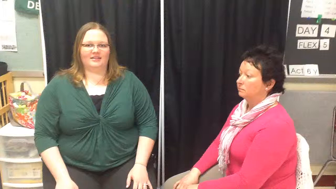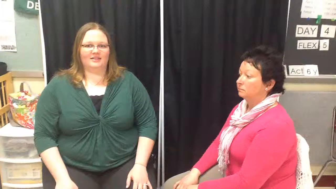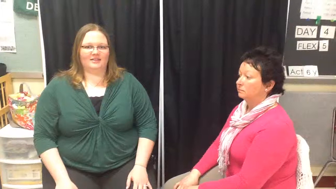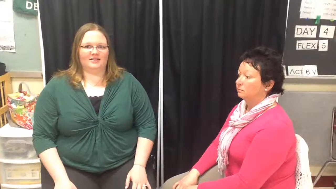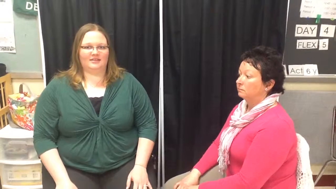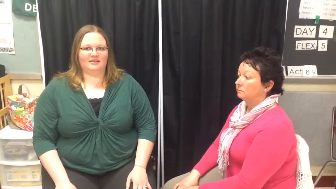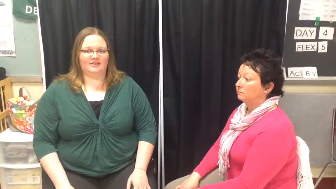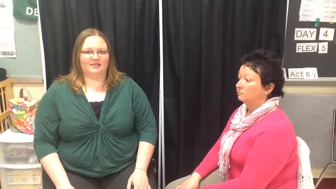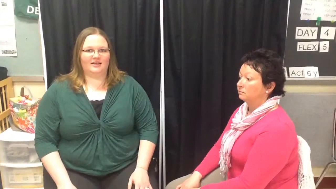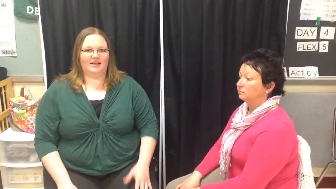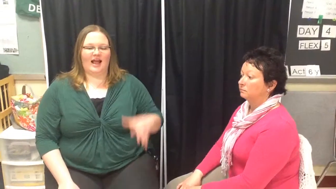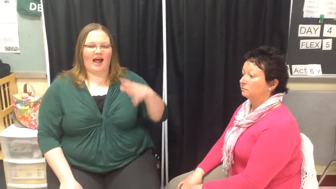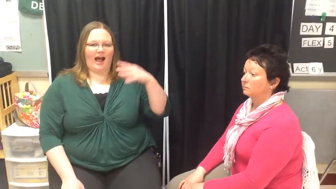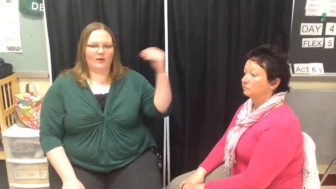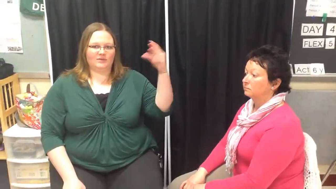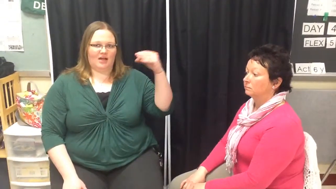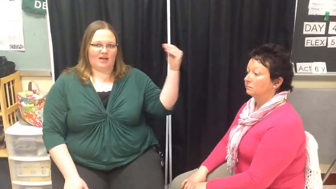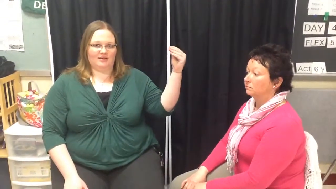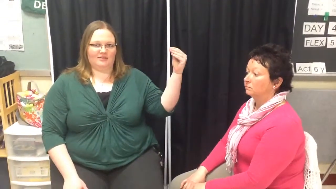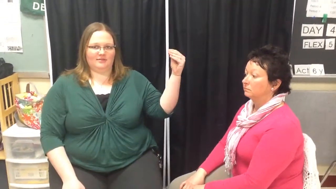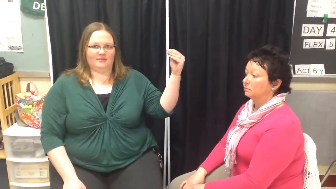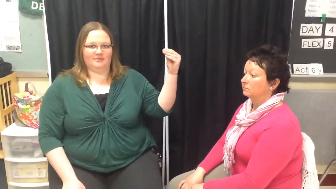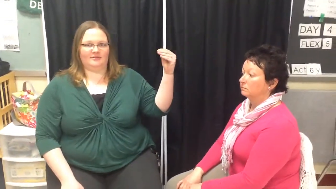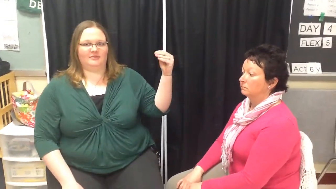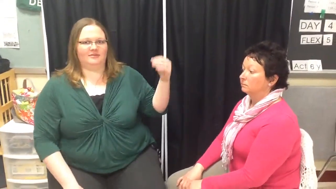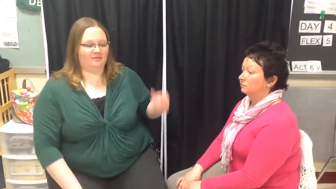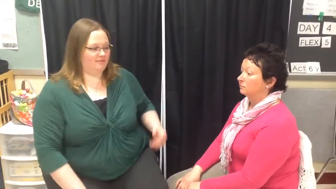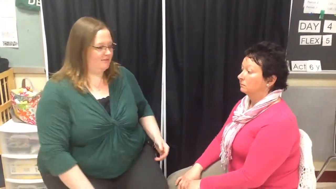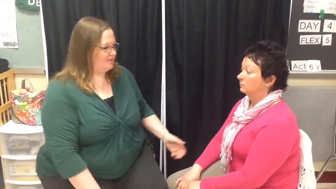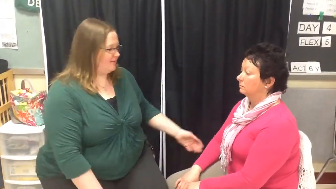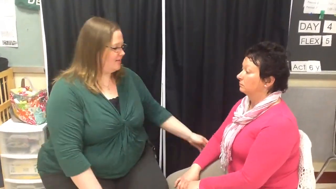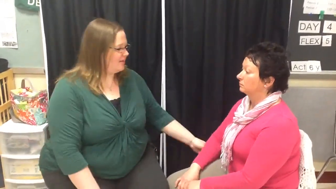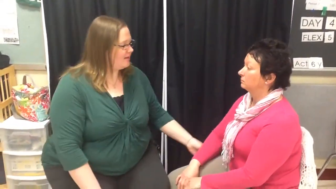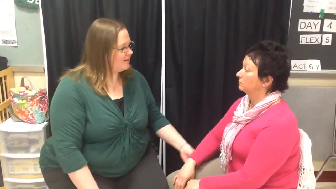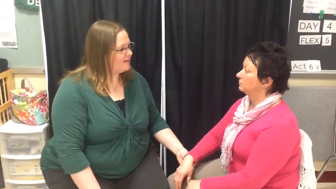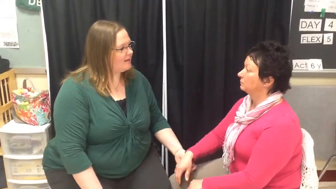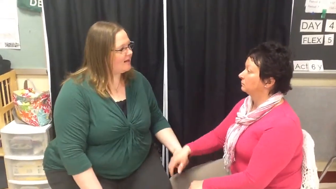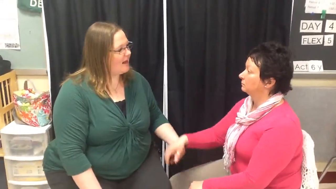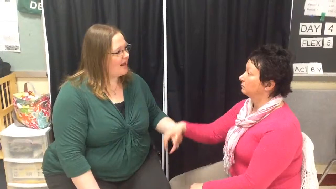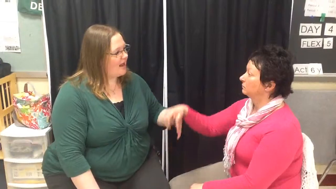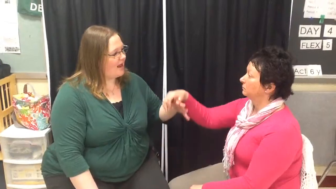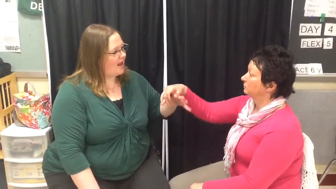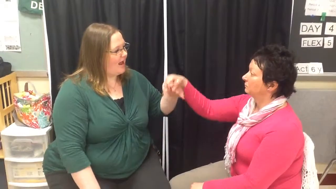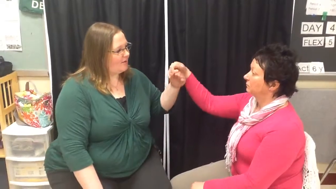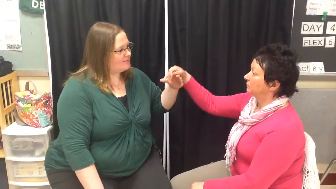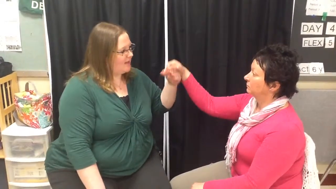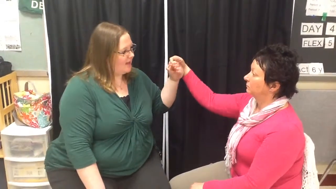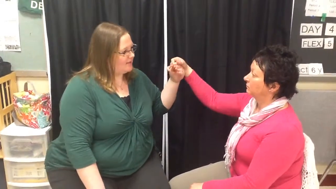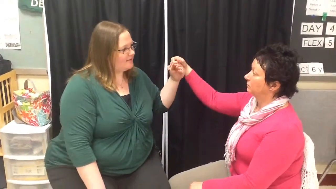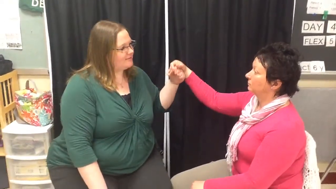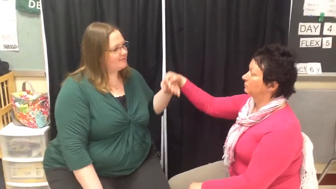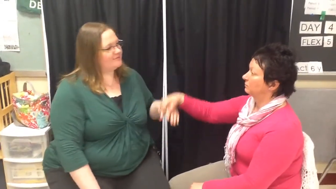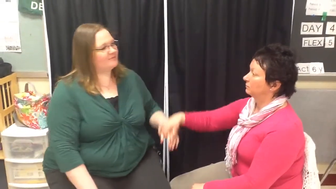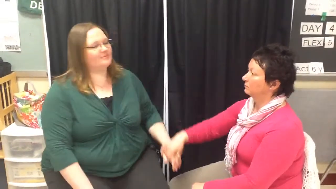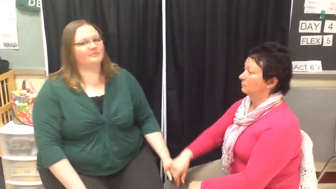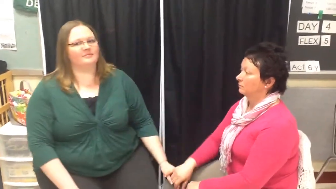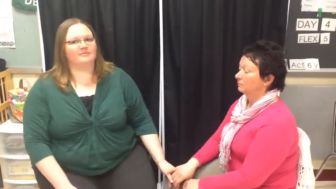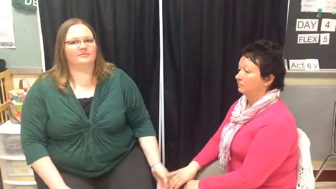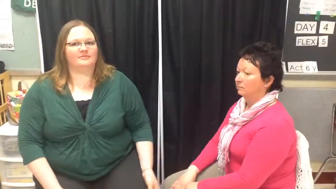Outside